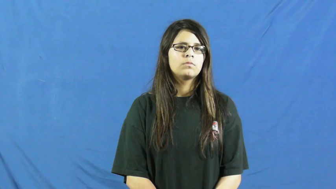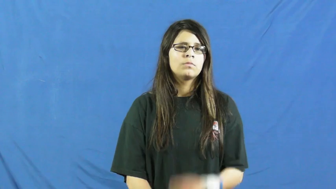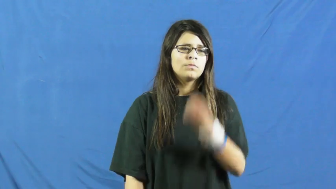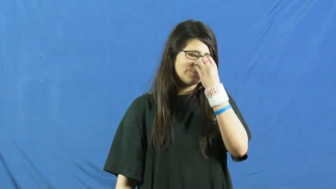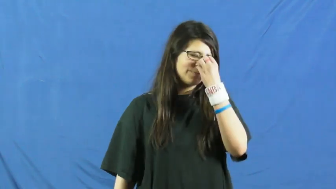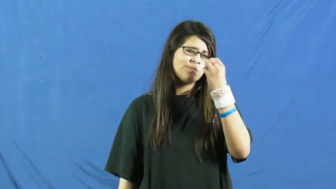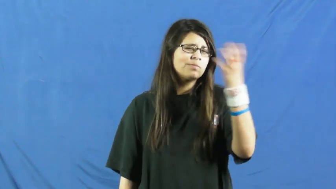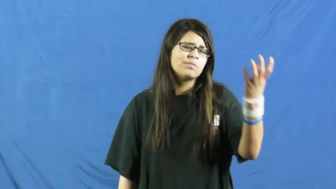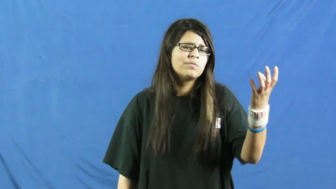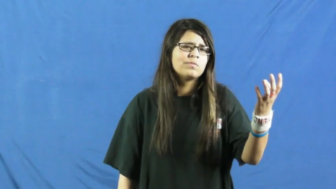dead to me